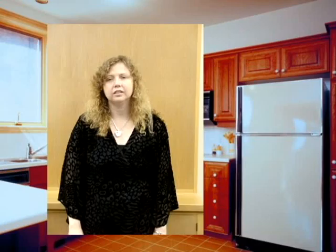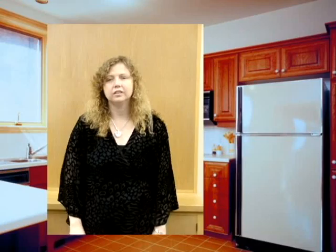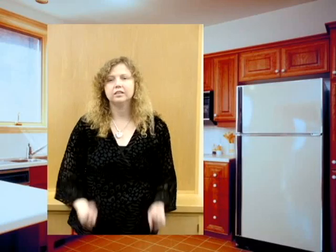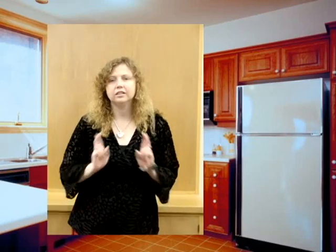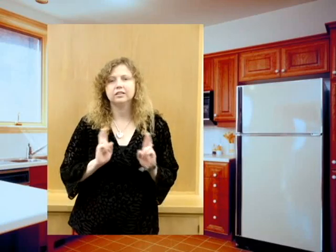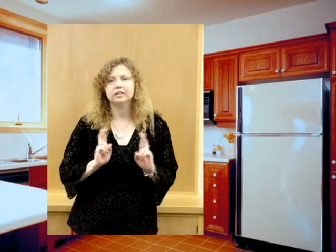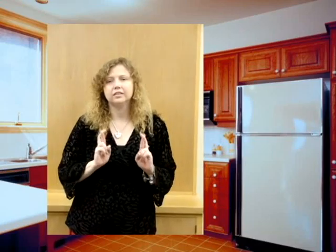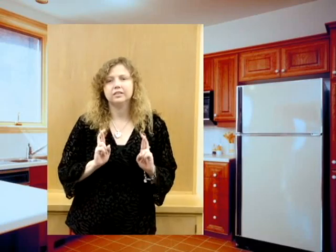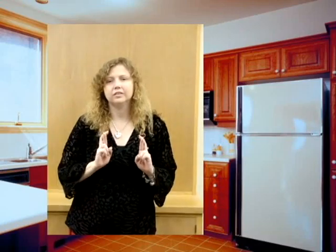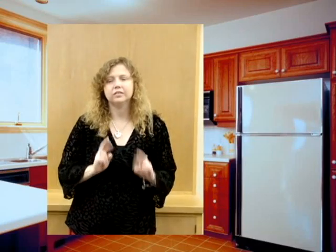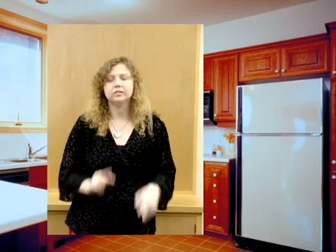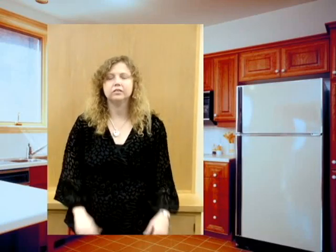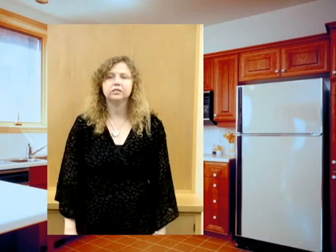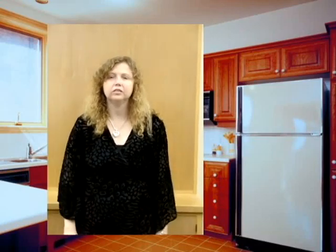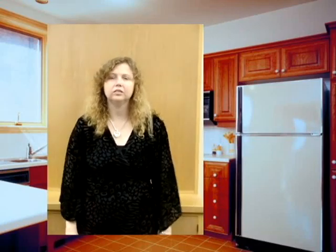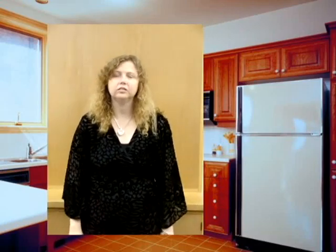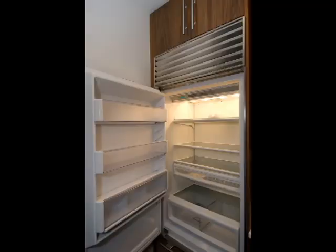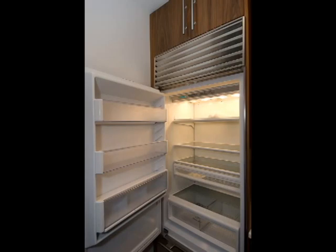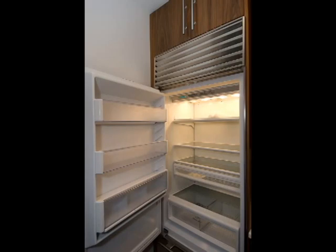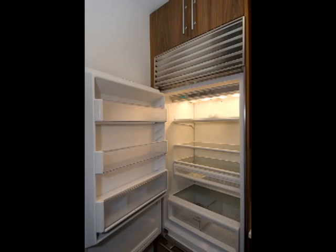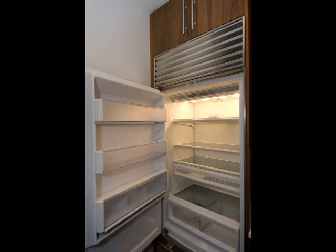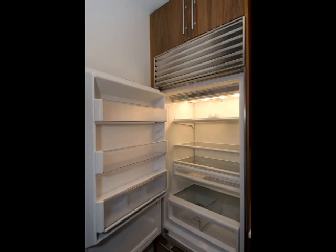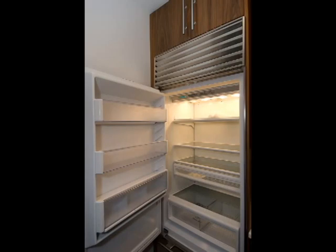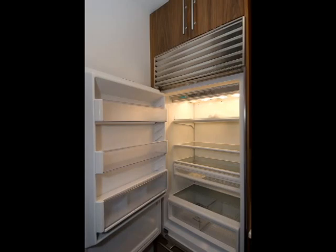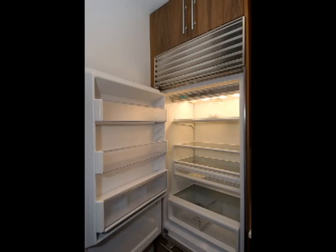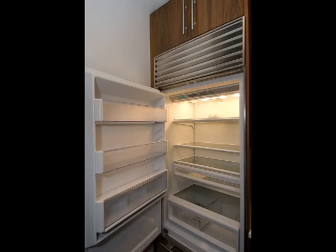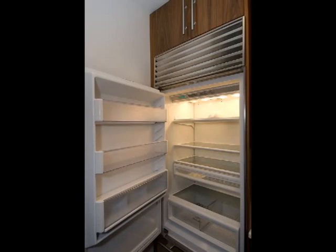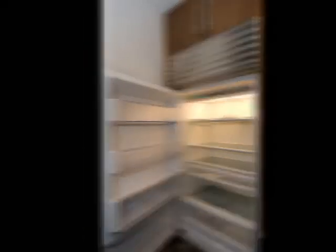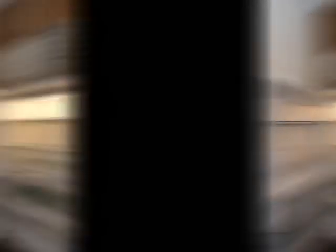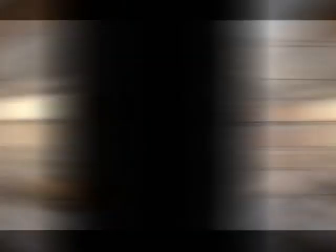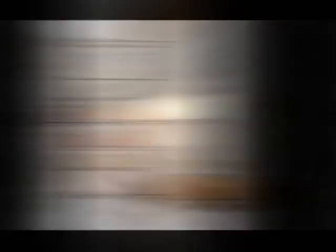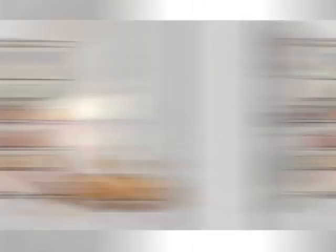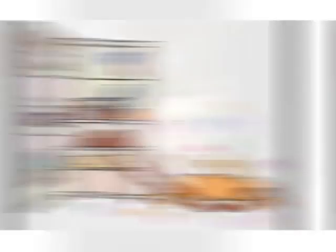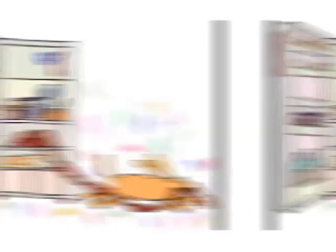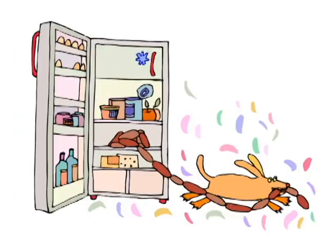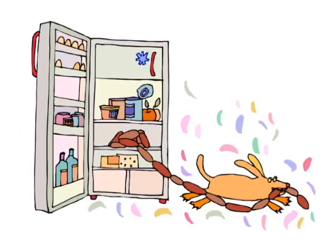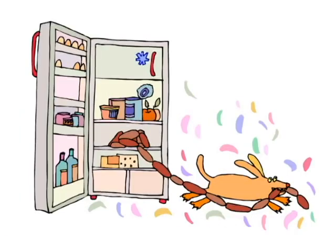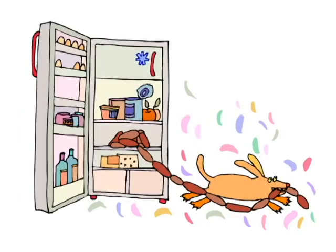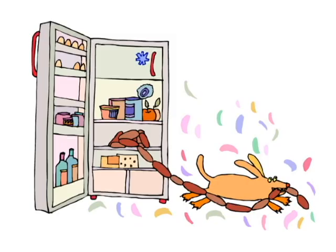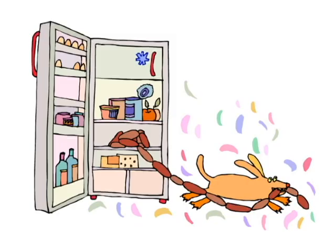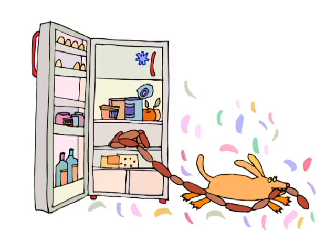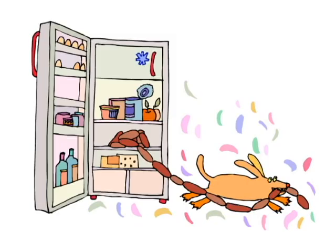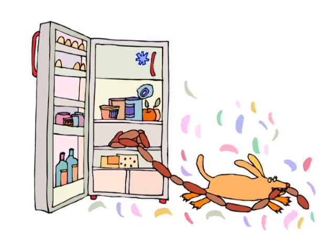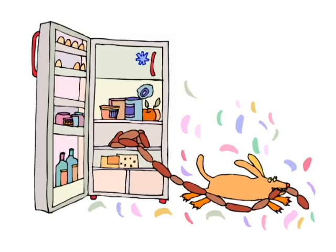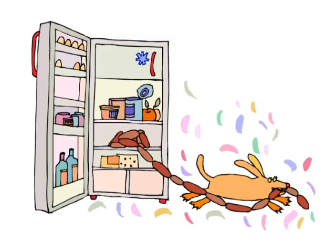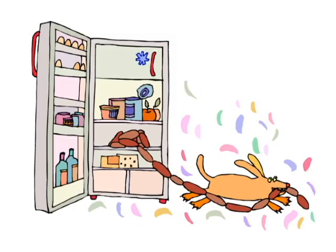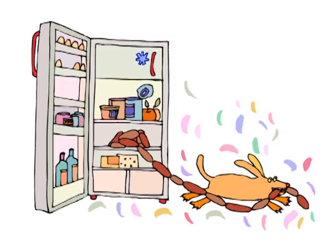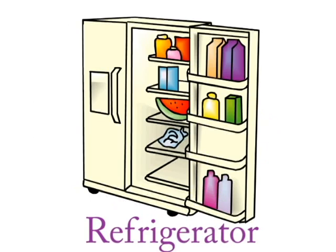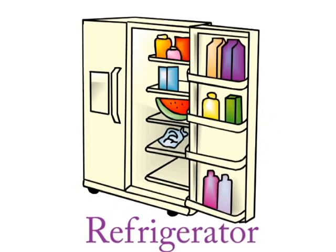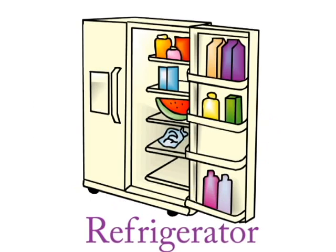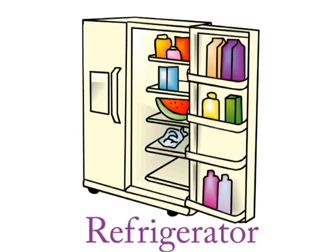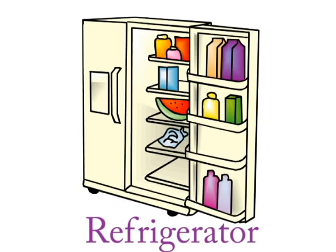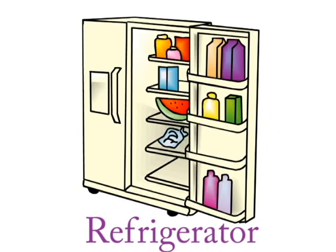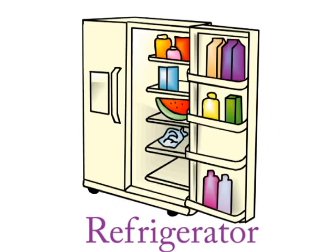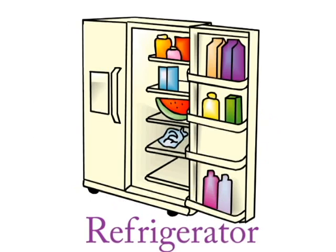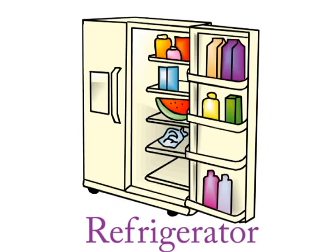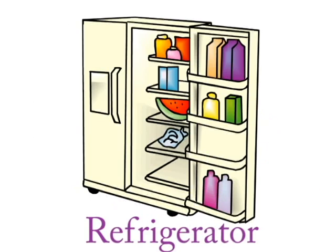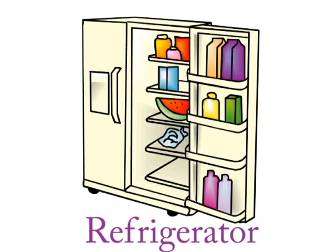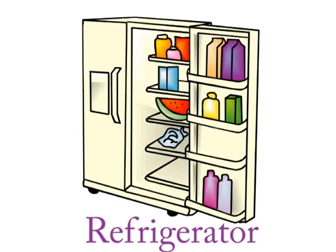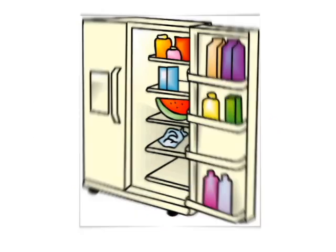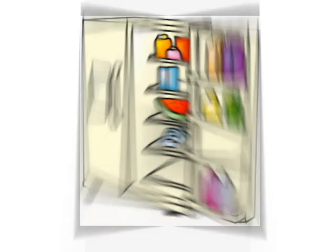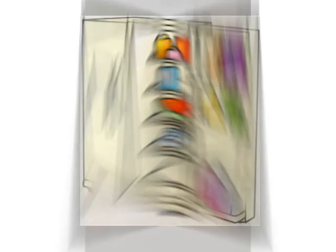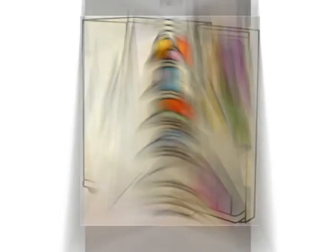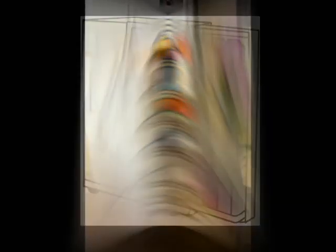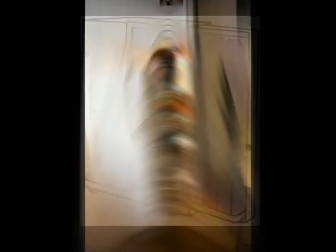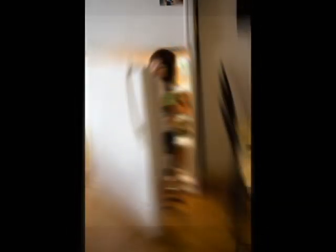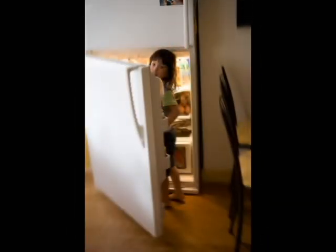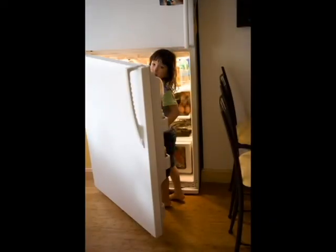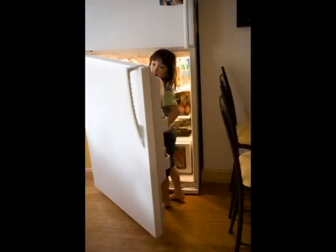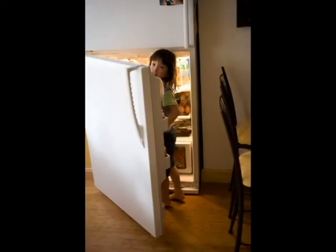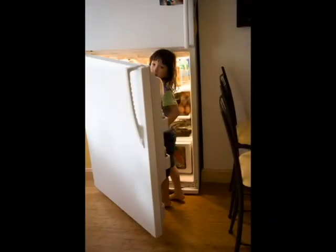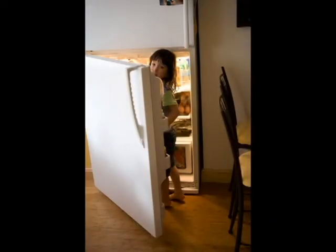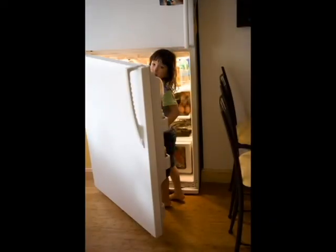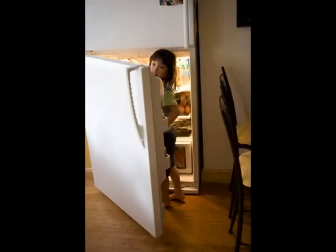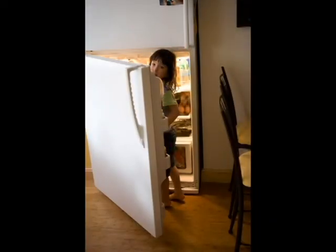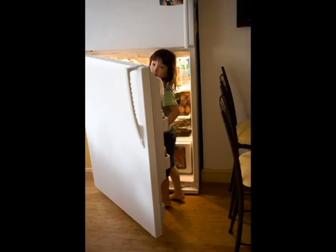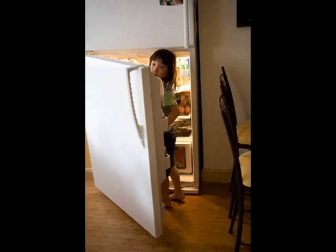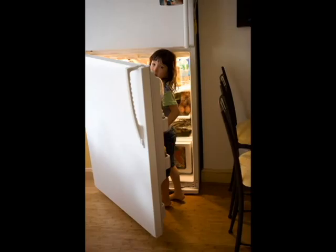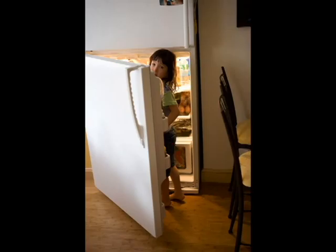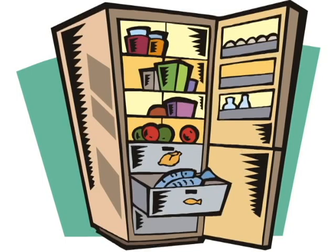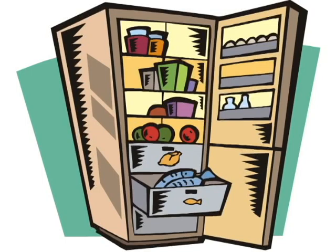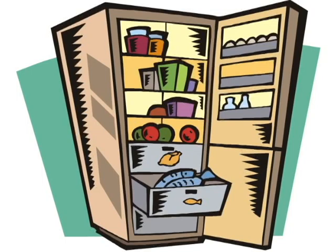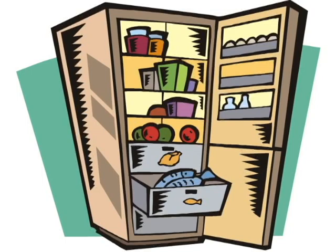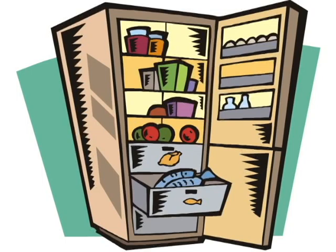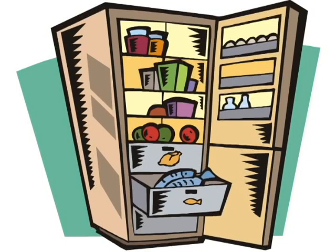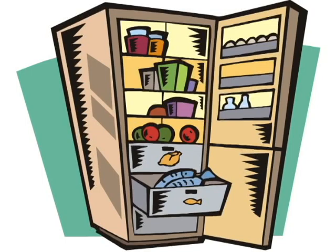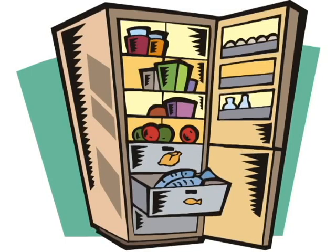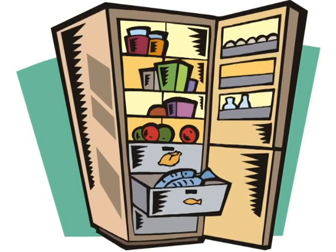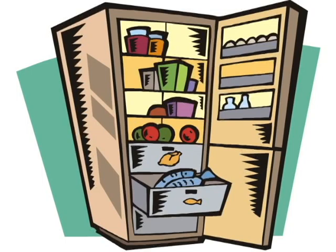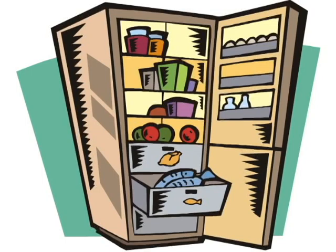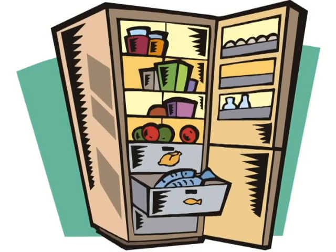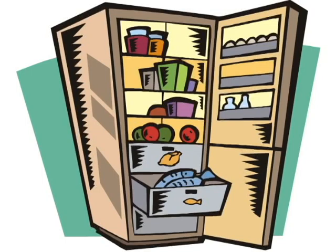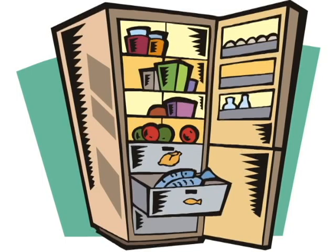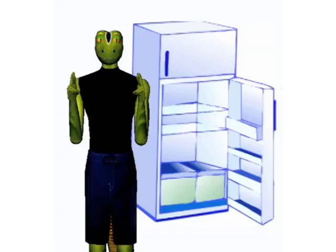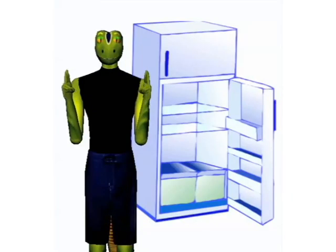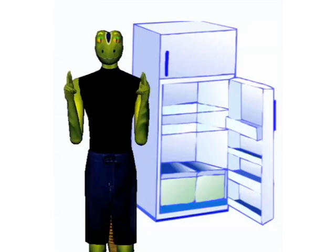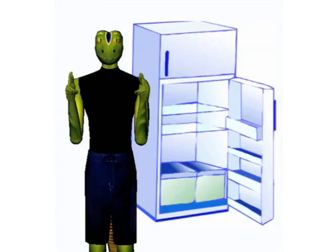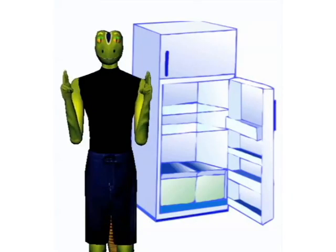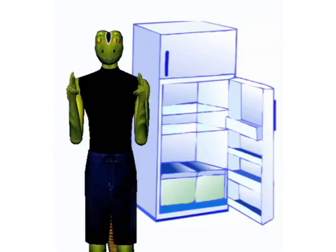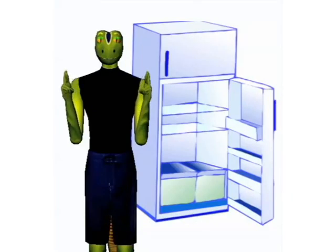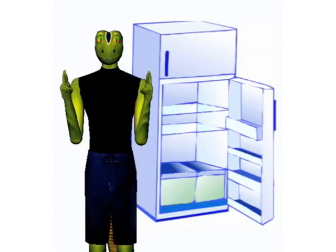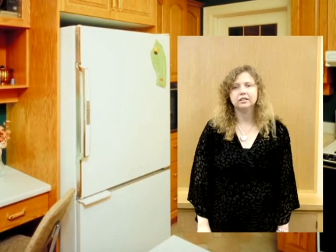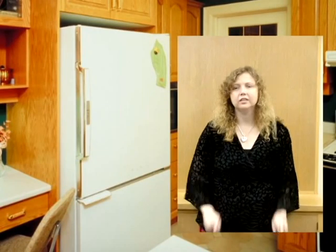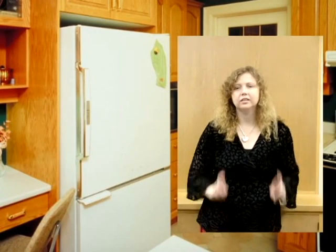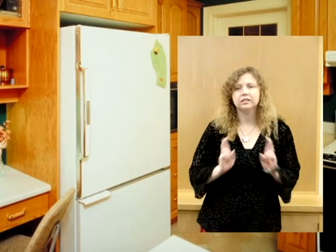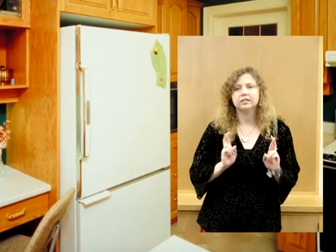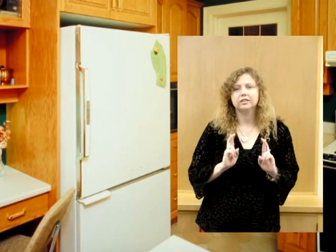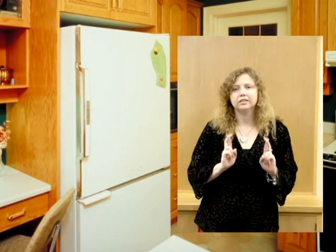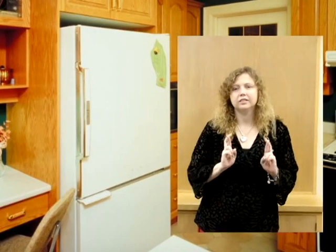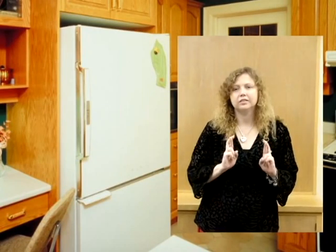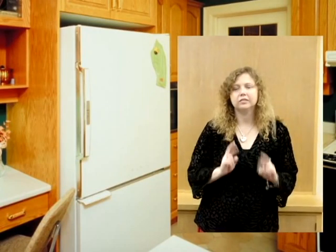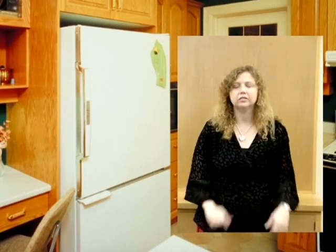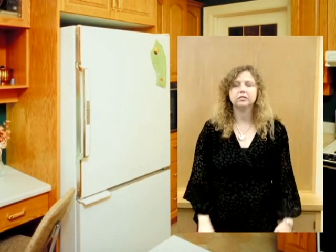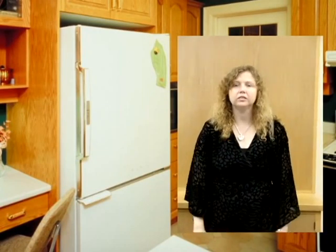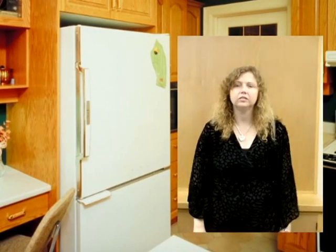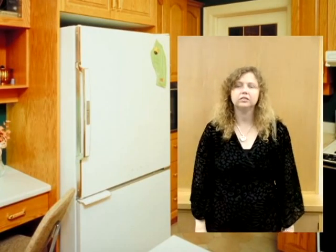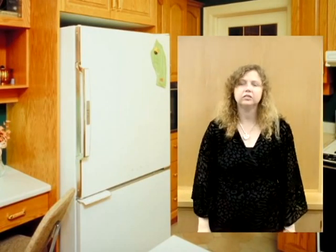refrigerator